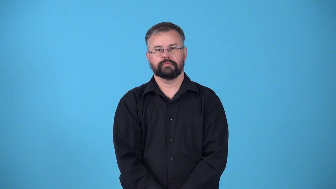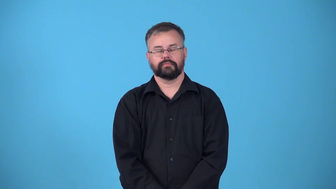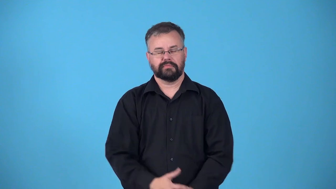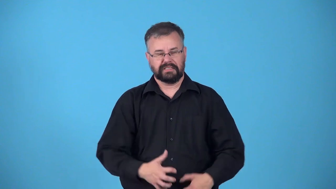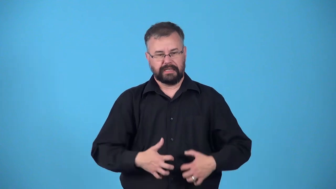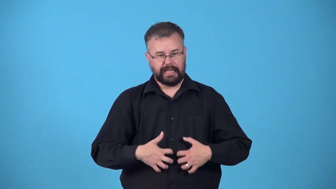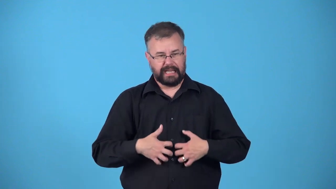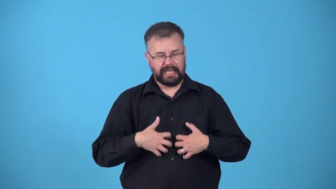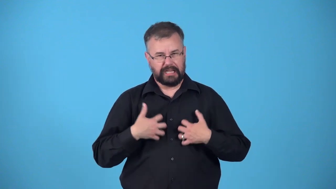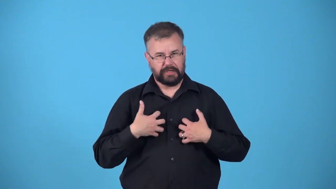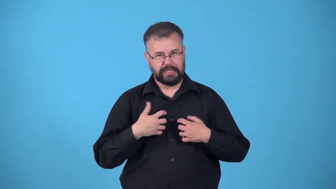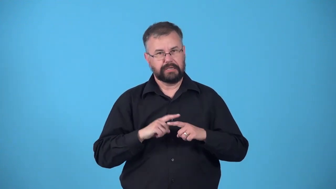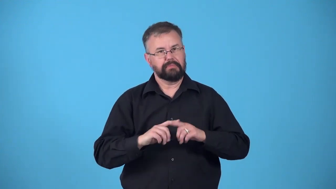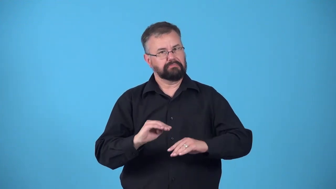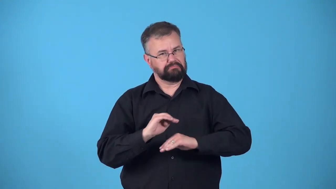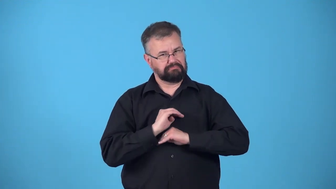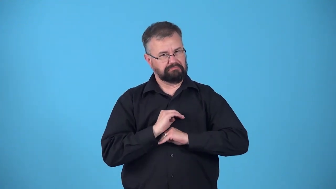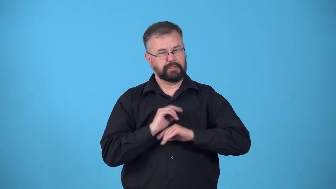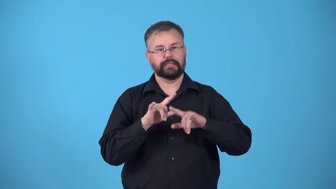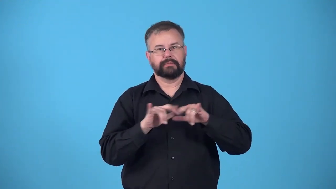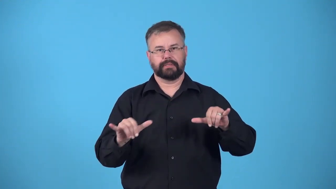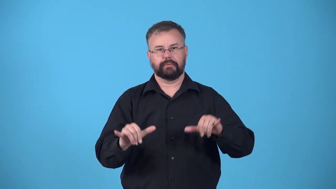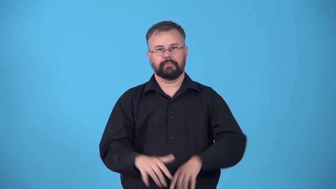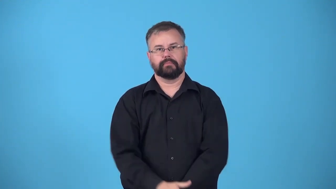grim